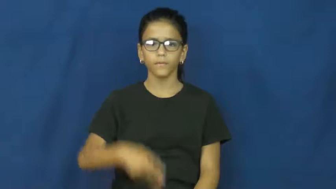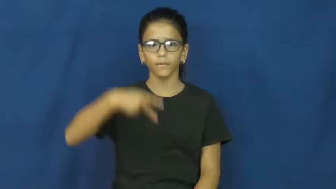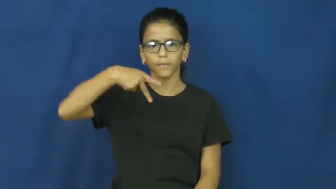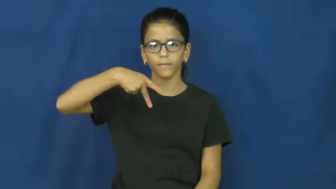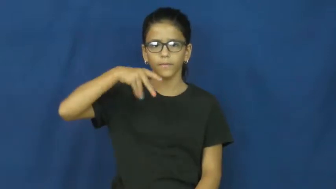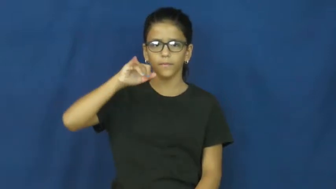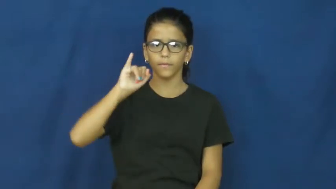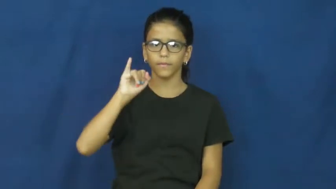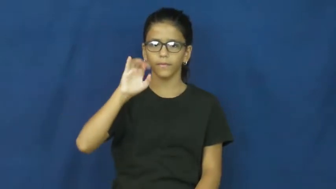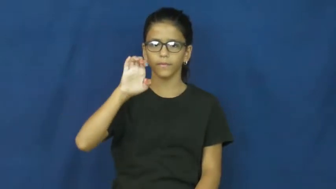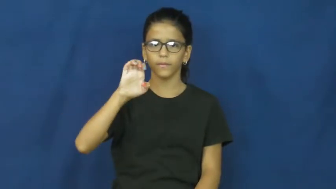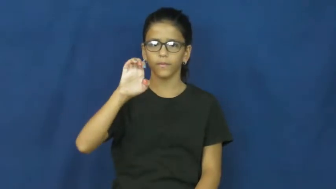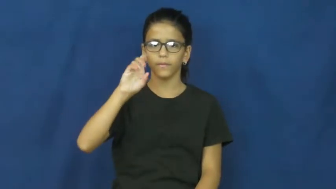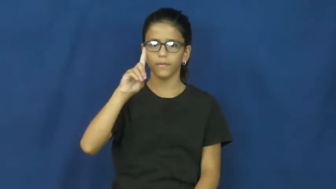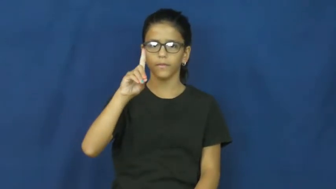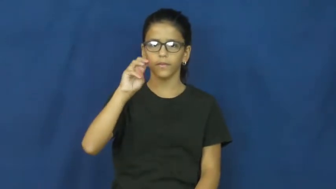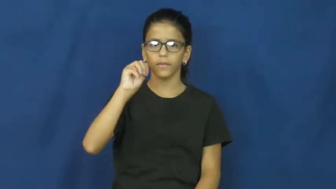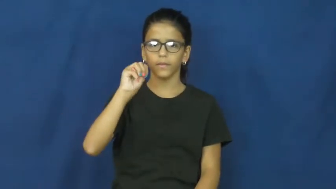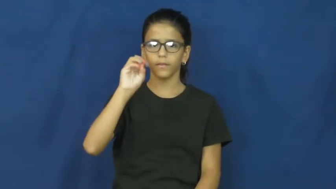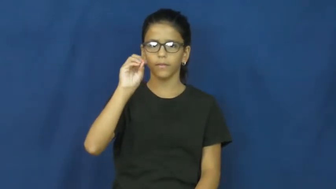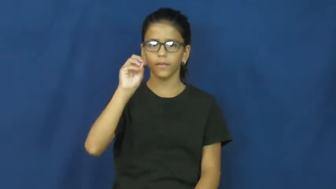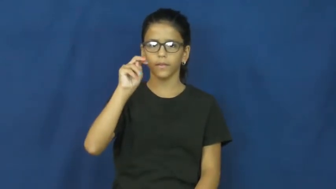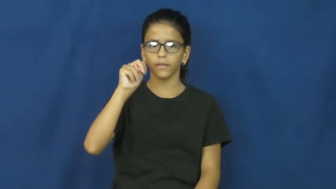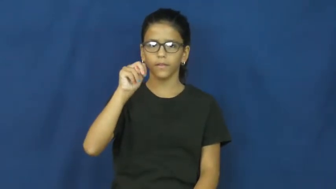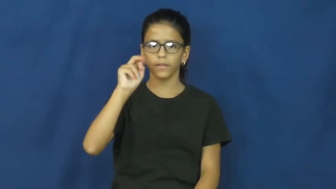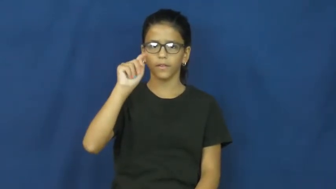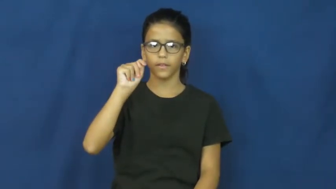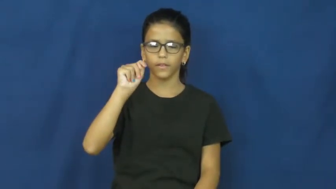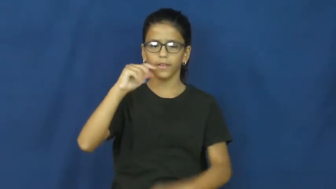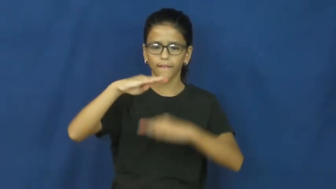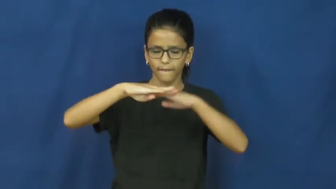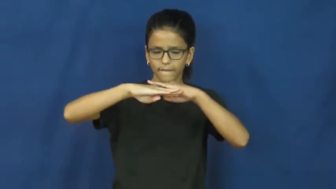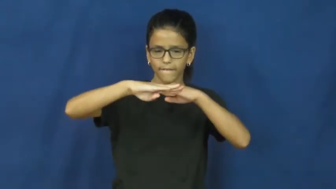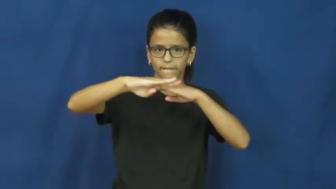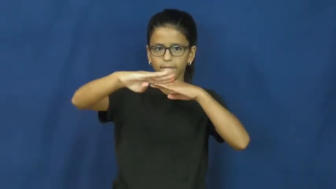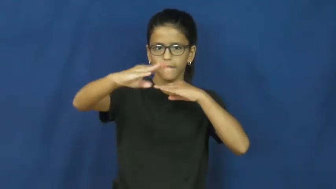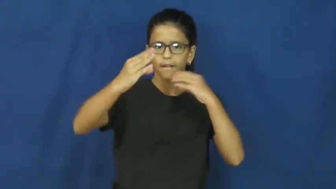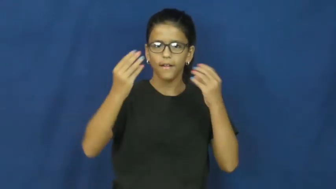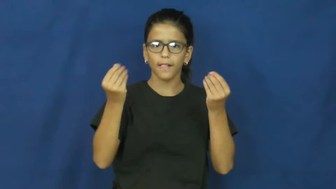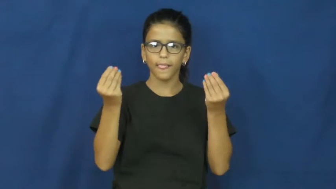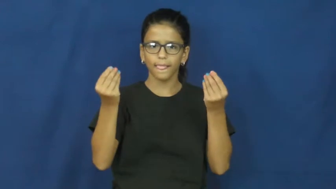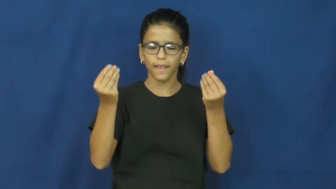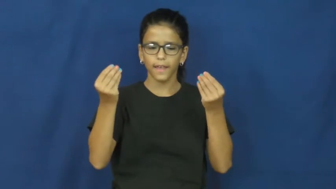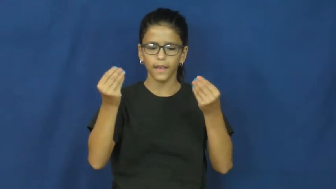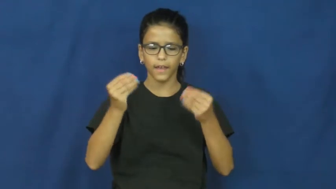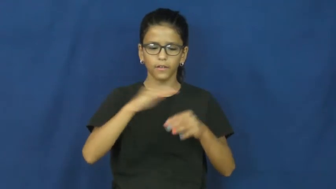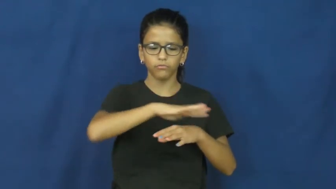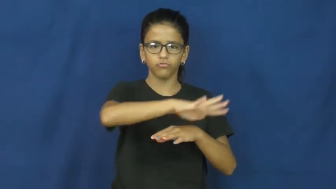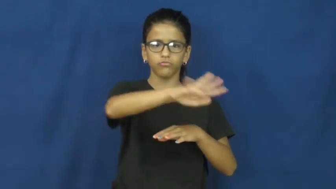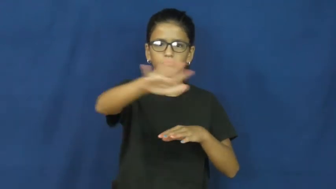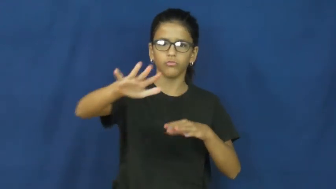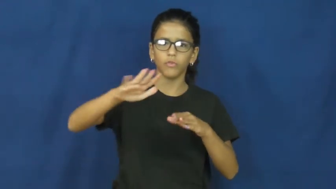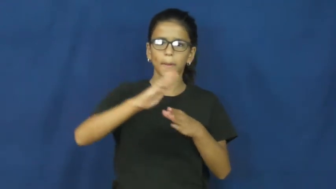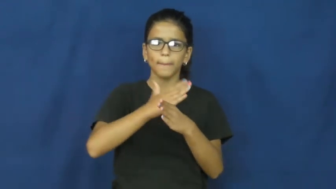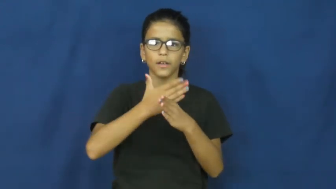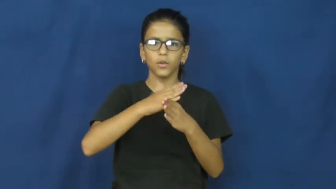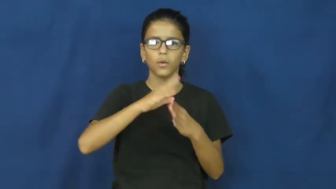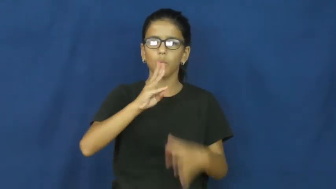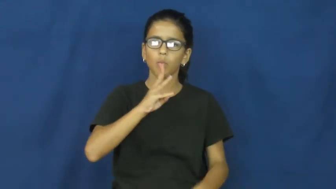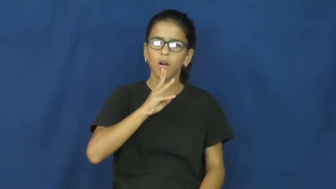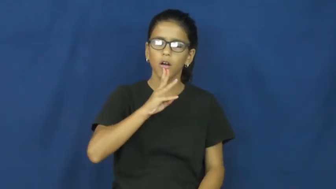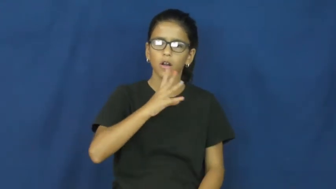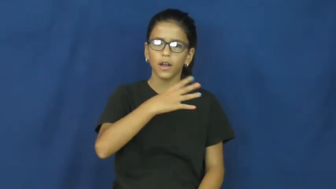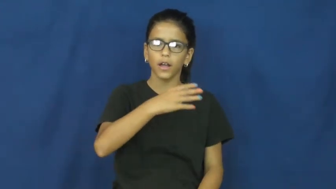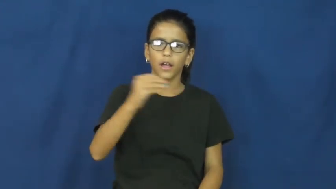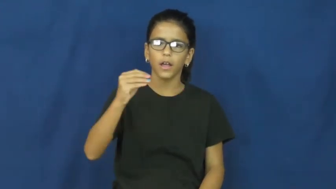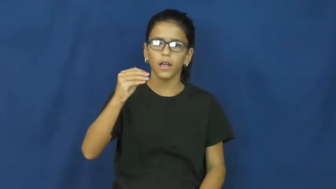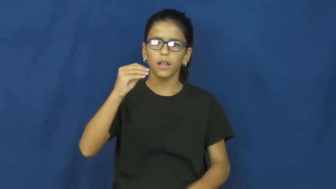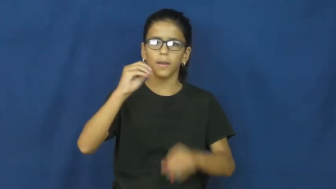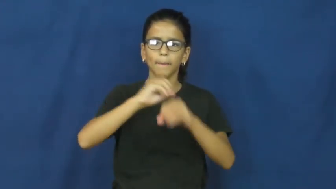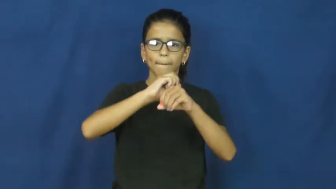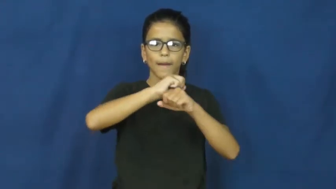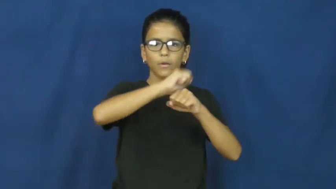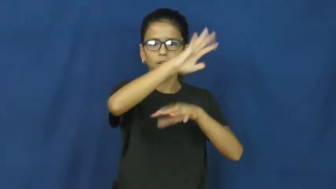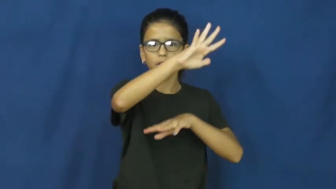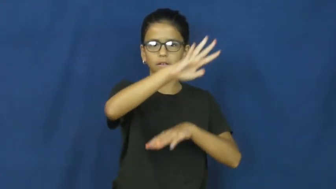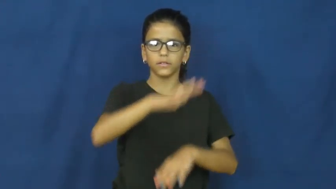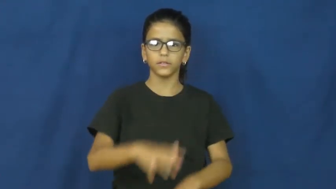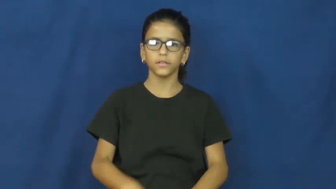piedmont